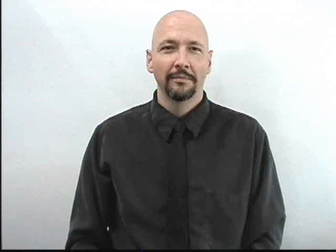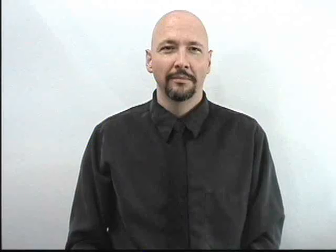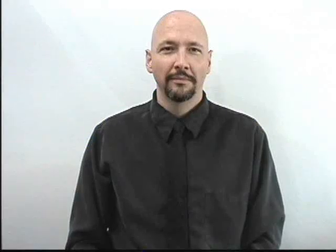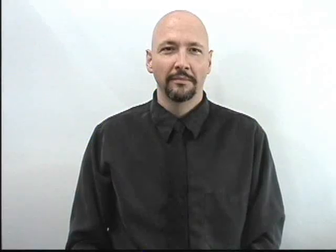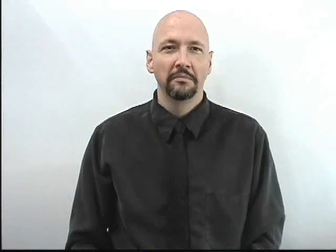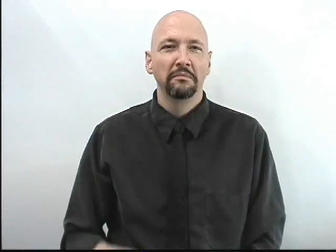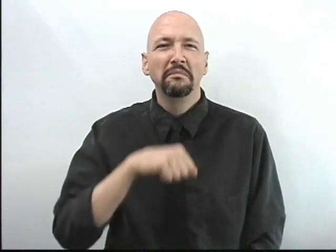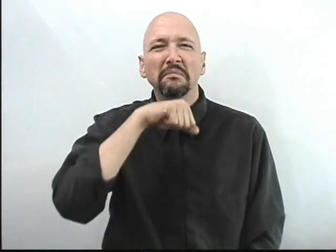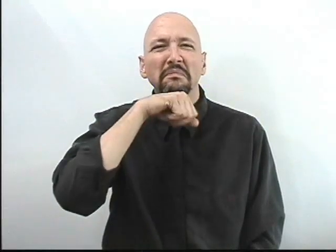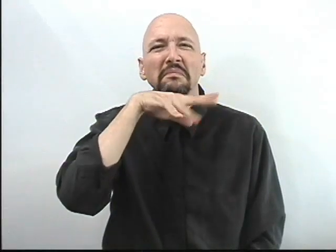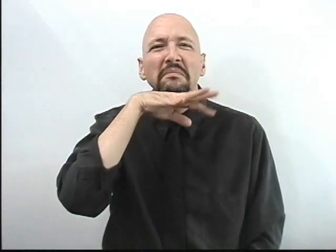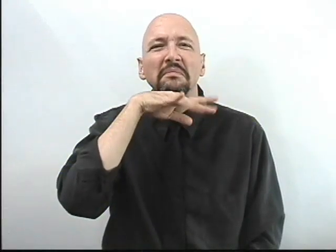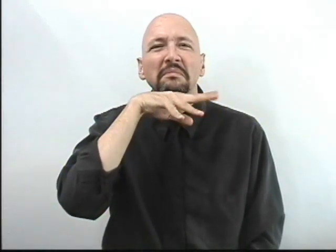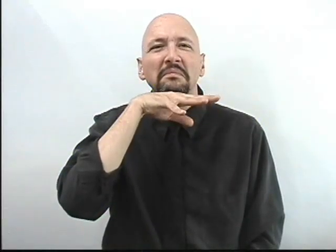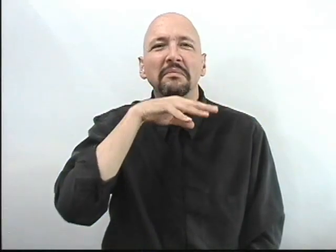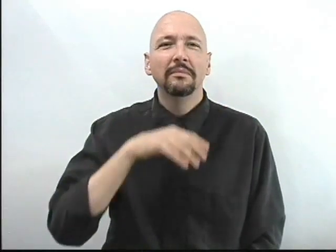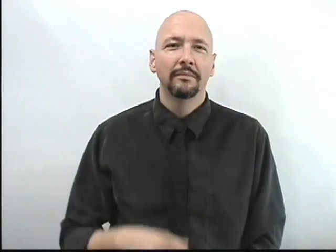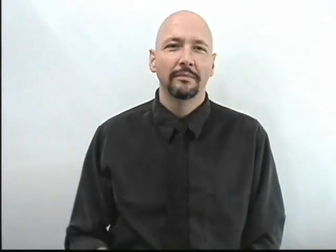DIRTY